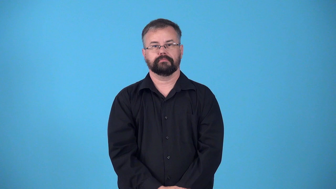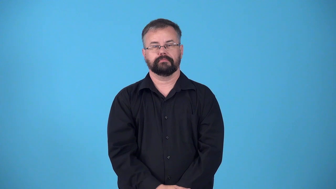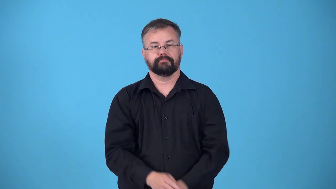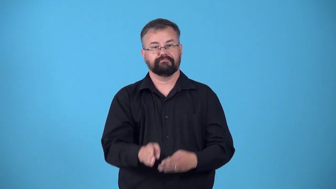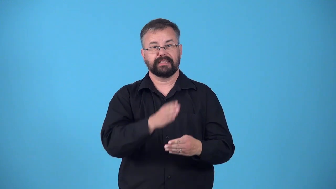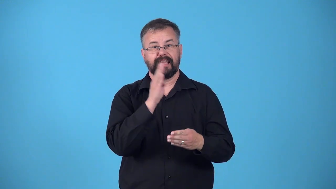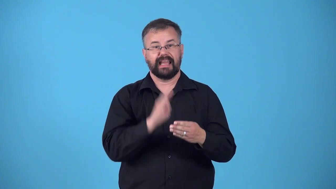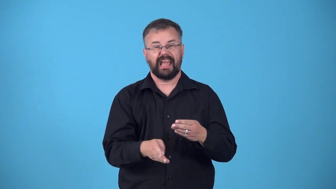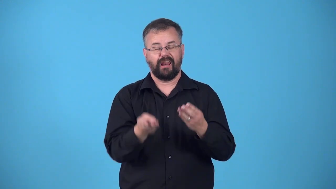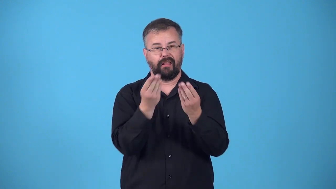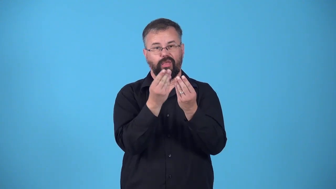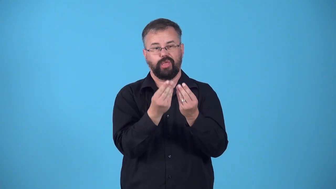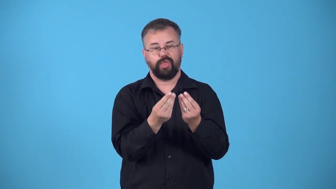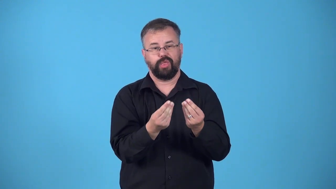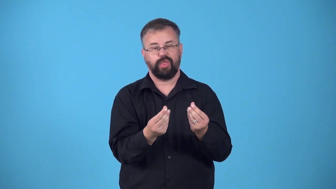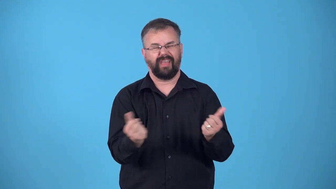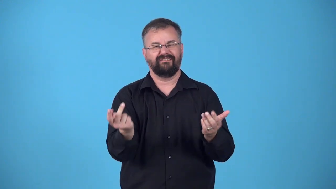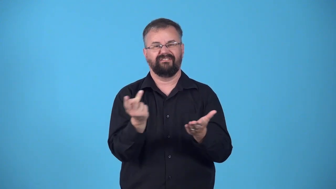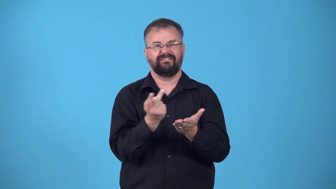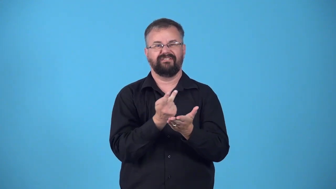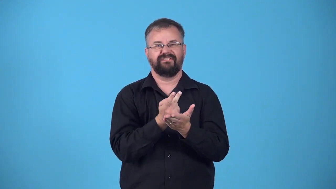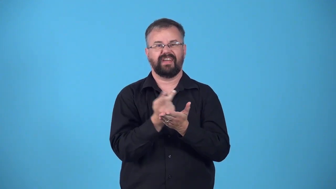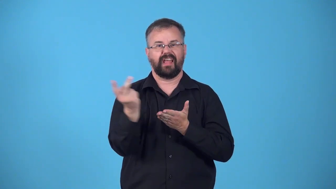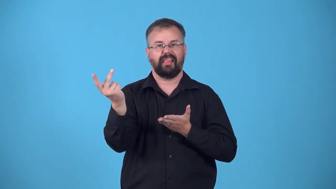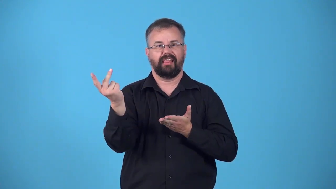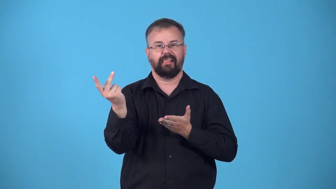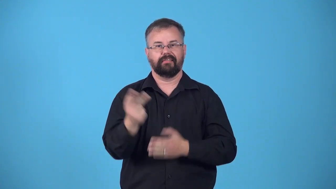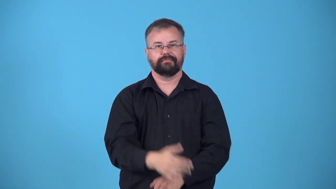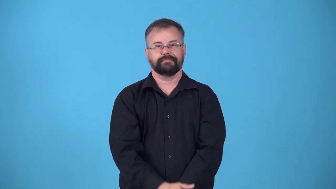fizzle out